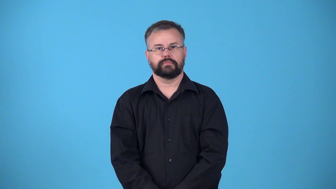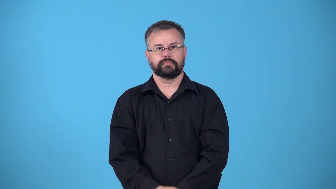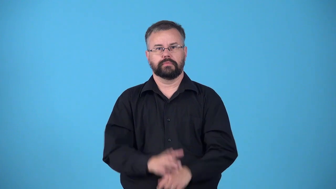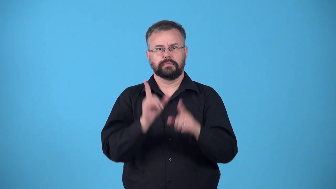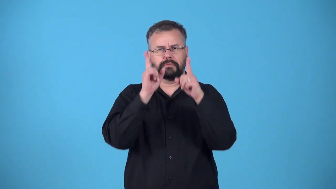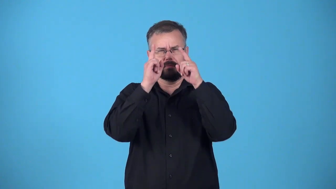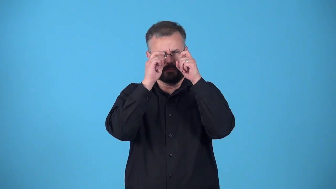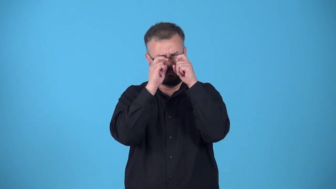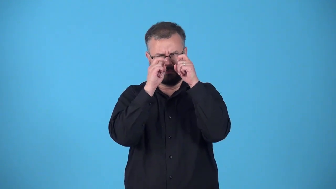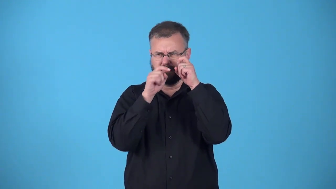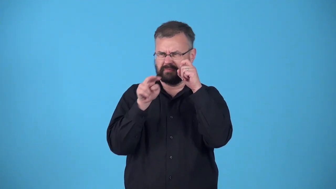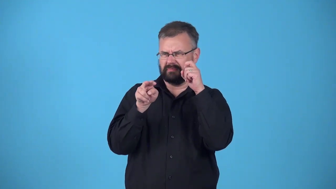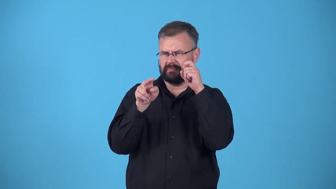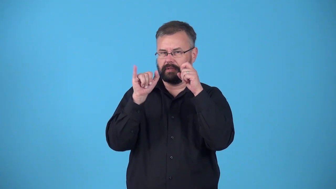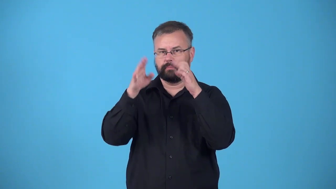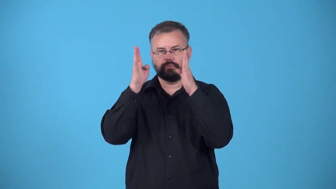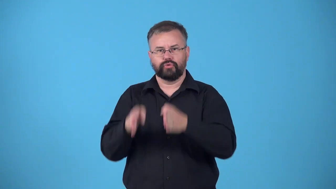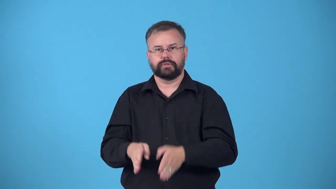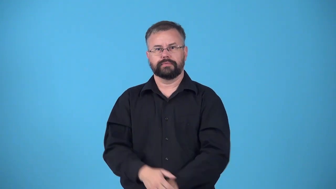frown at someone